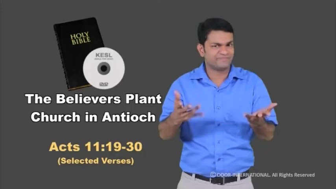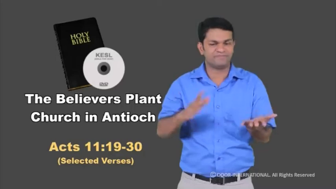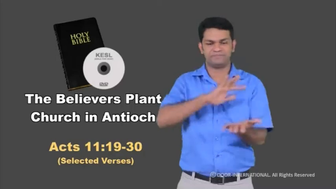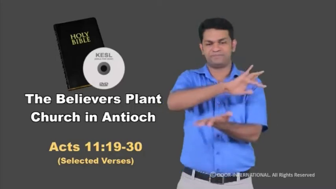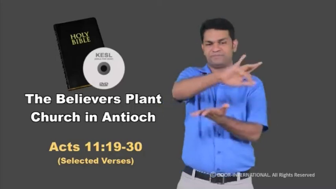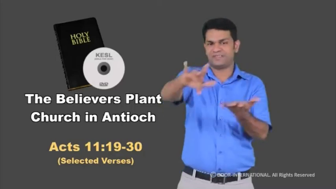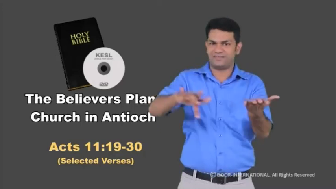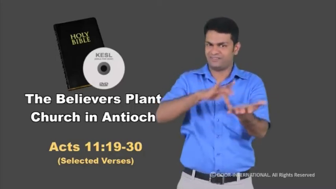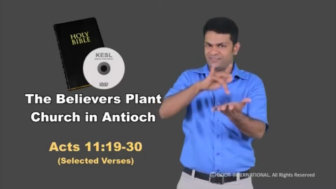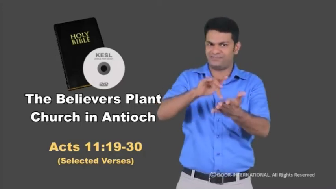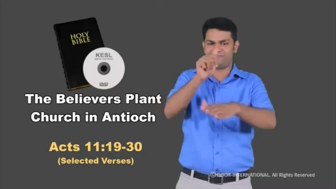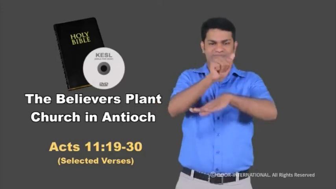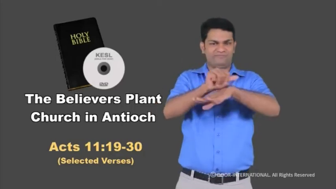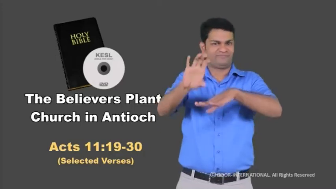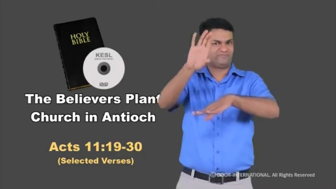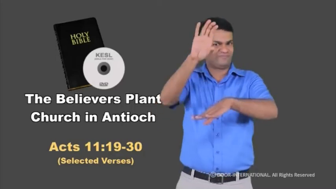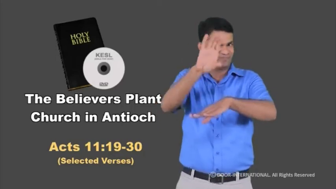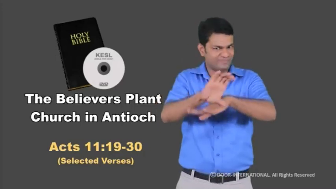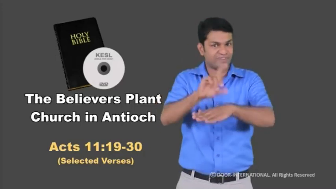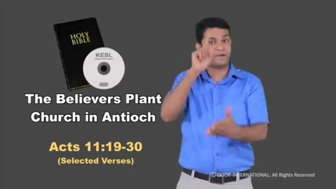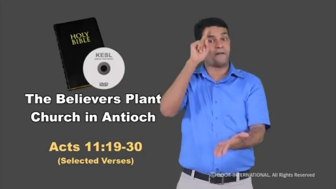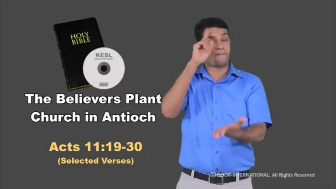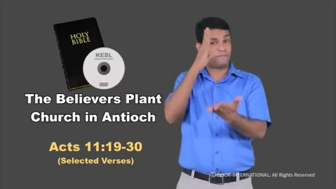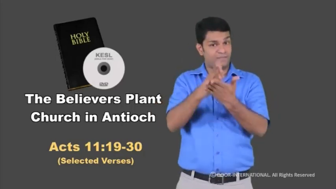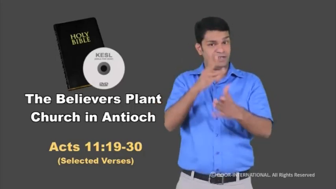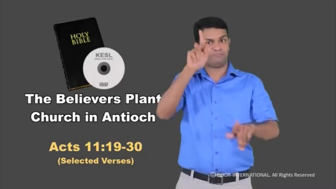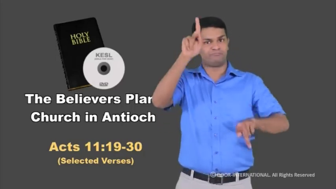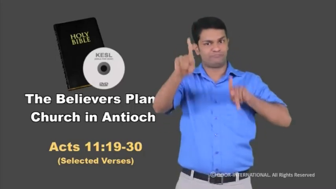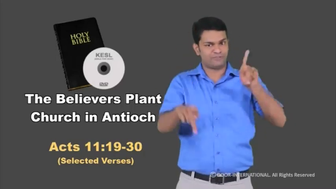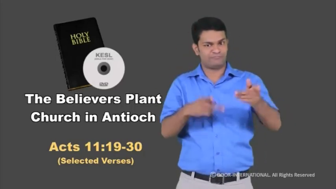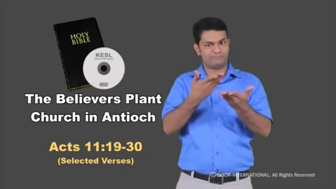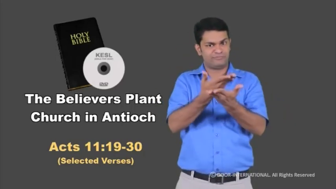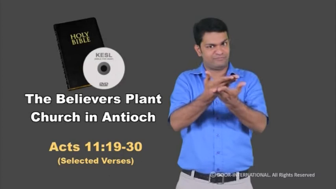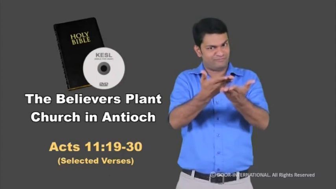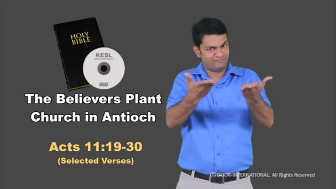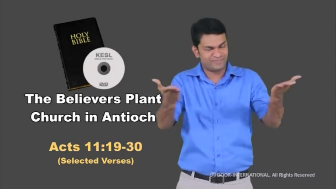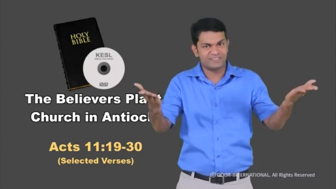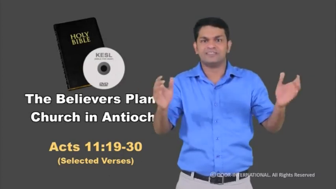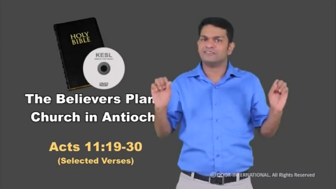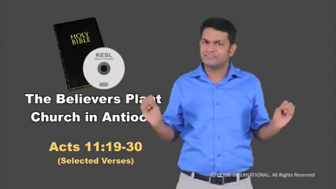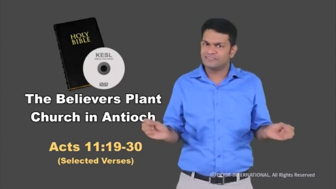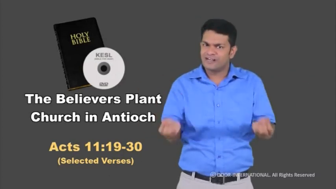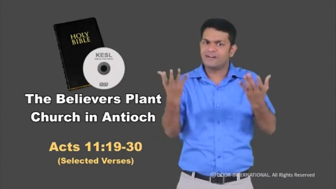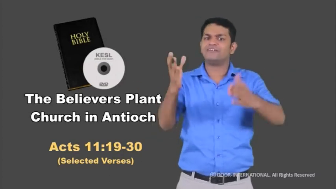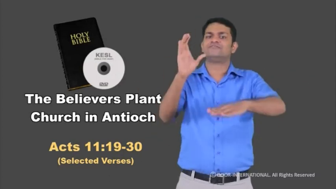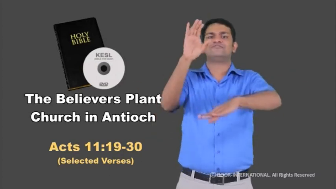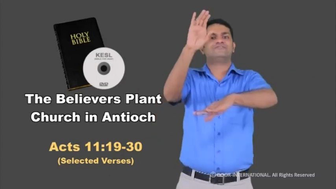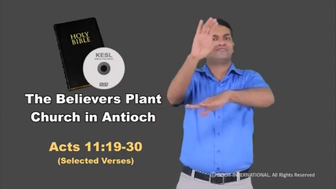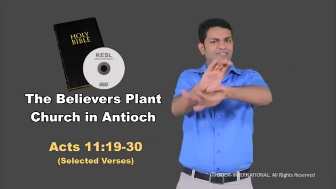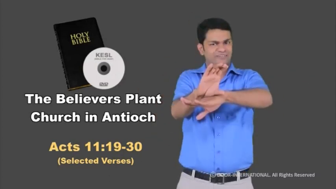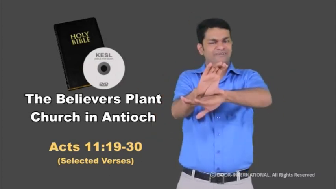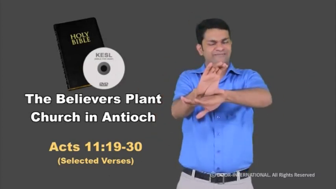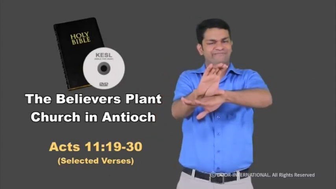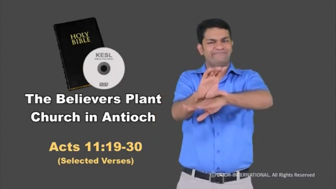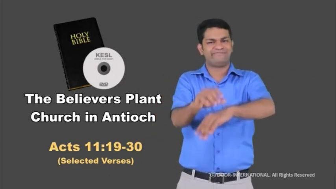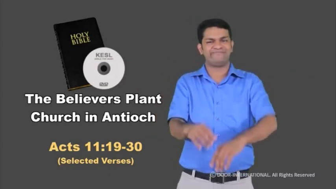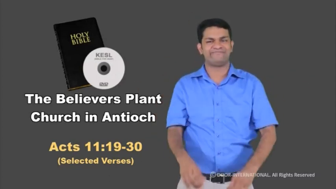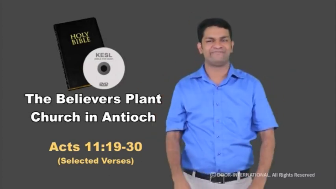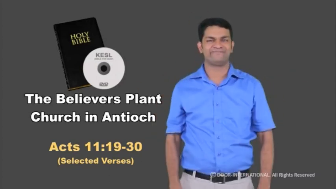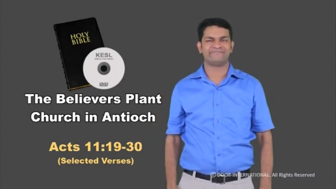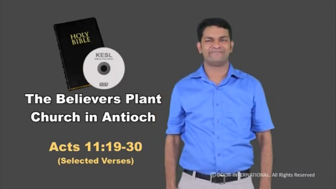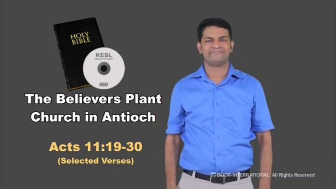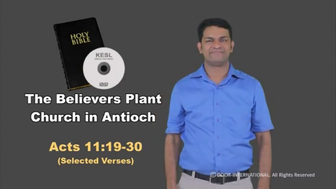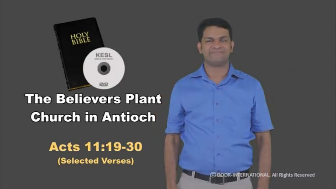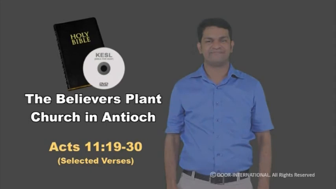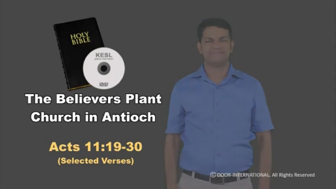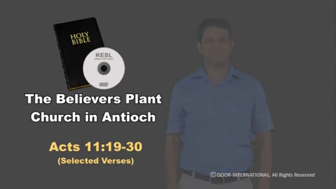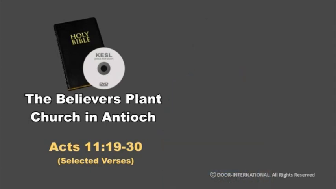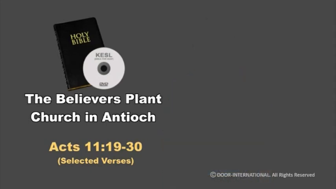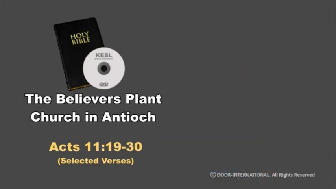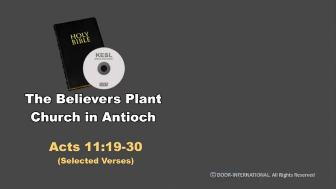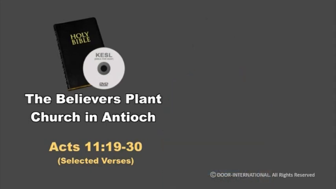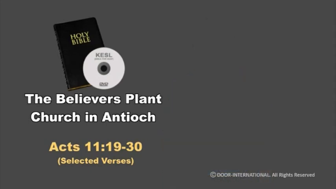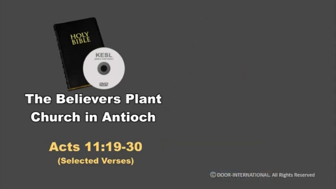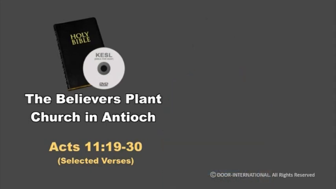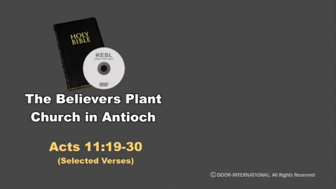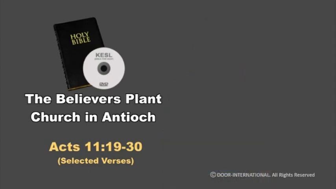The Believers Plant Church in Antioch